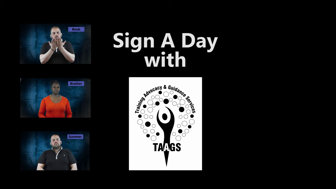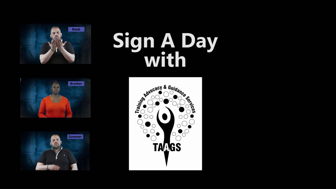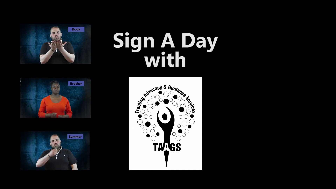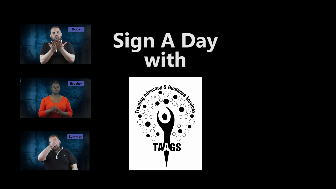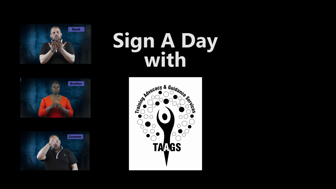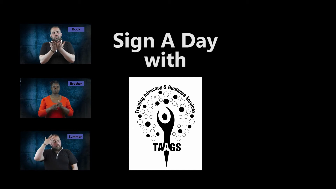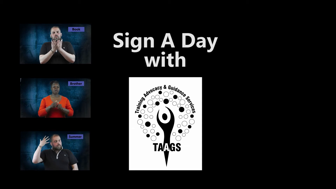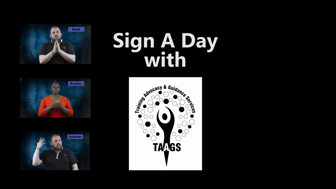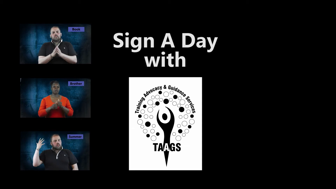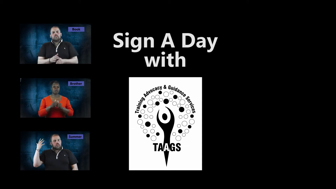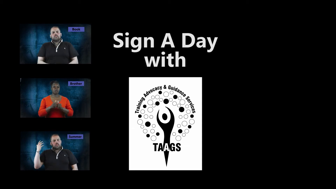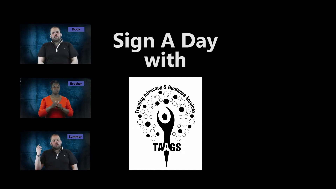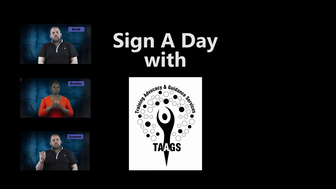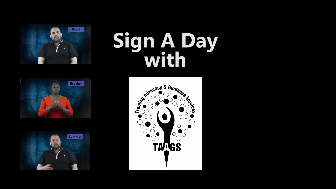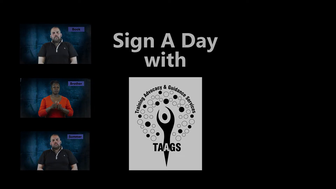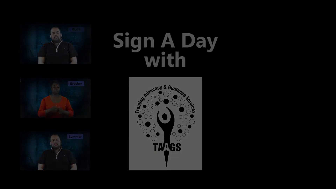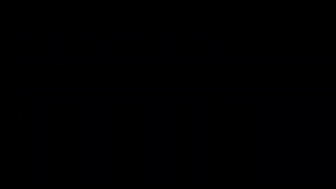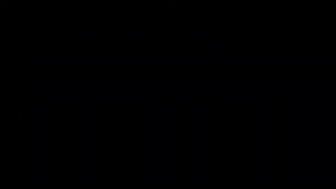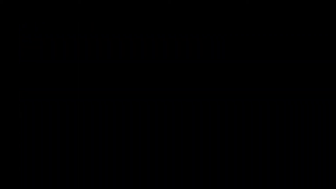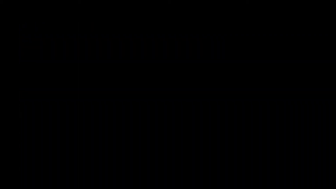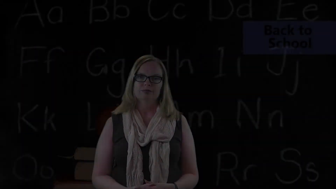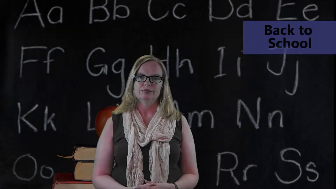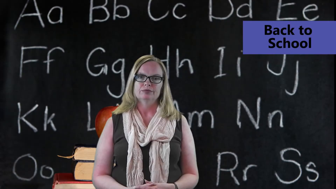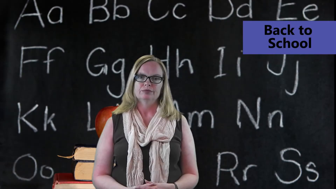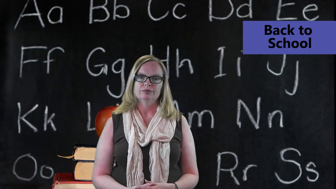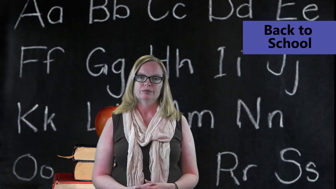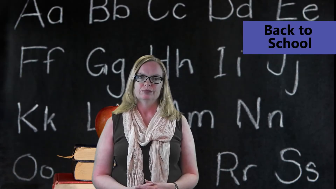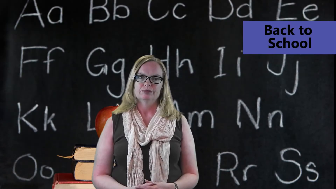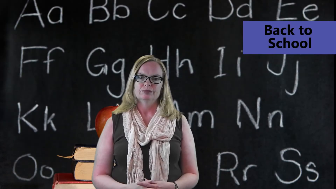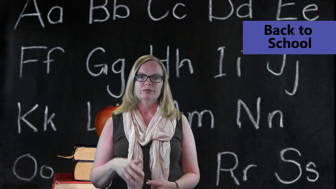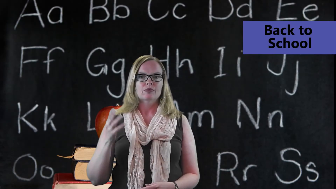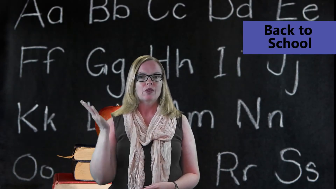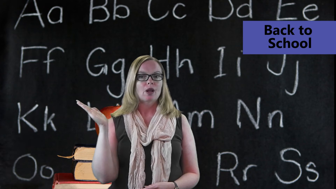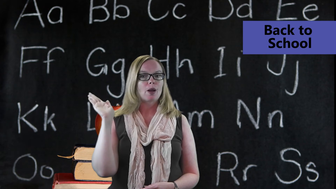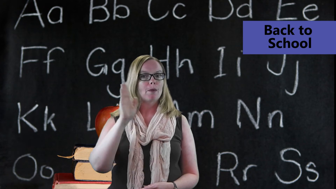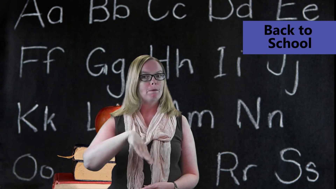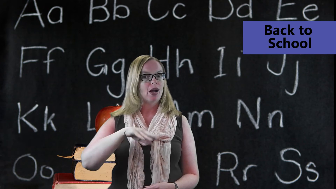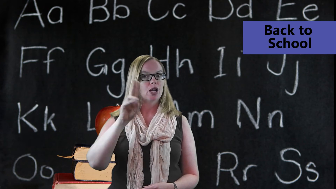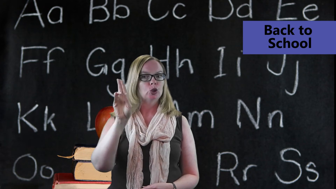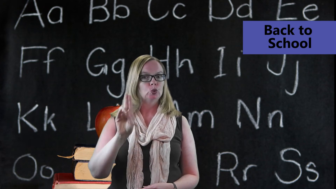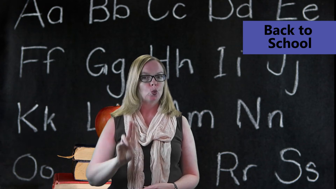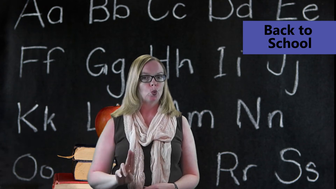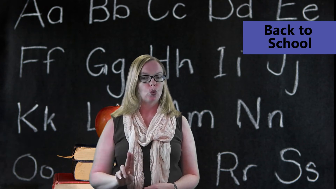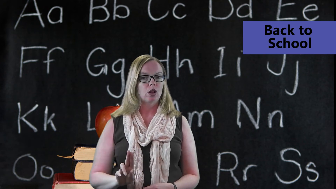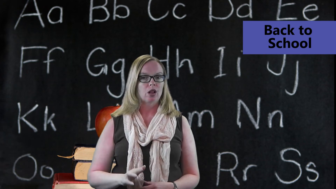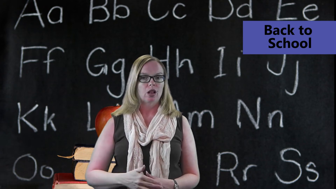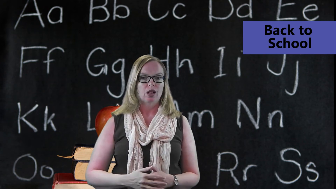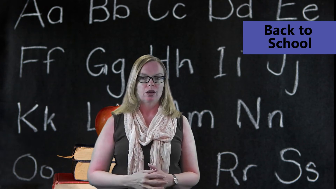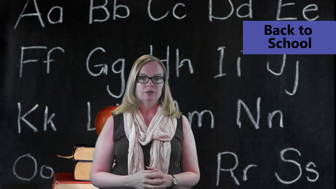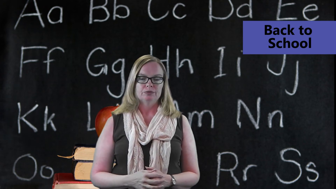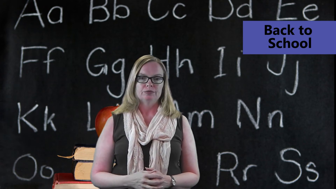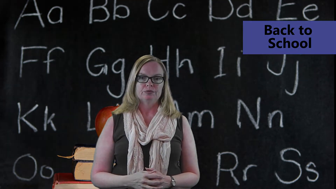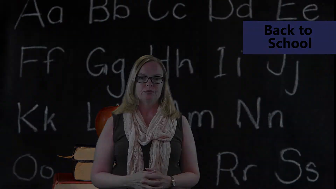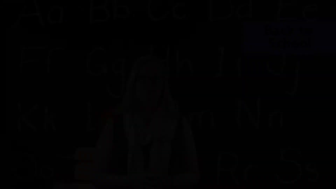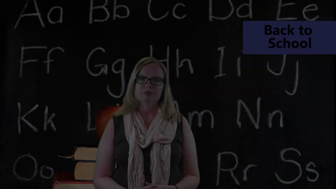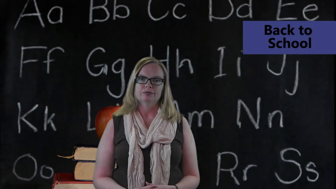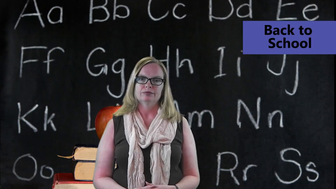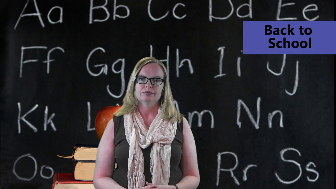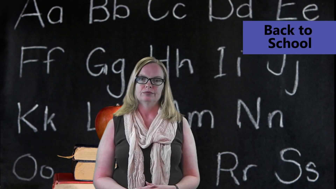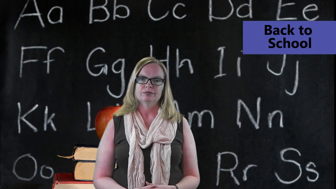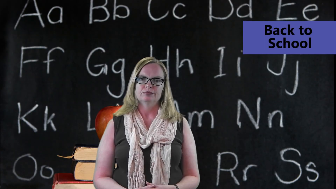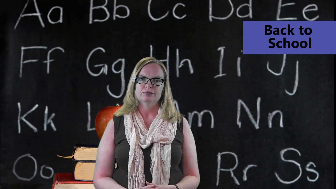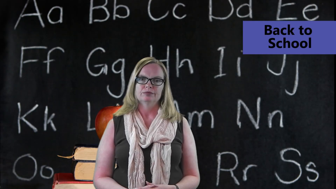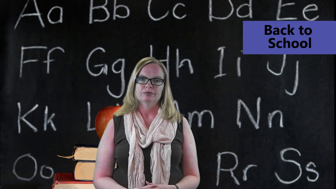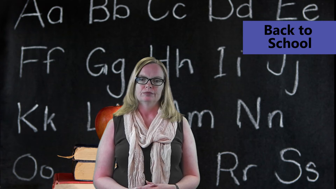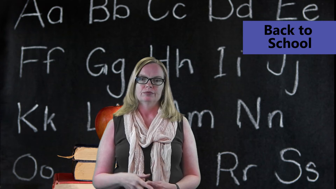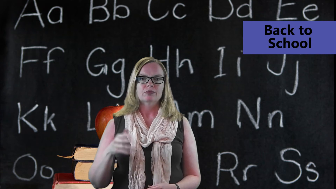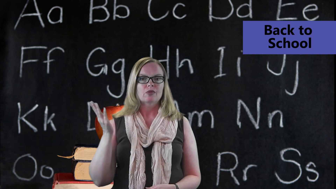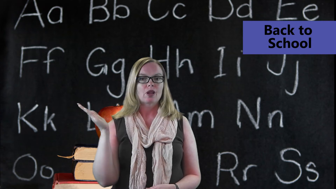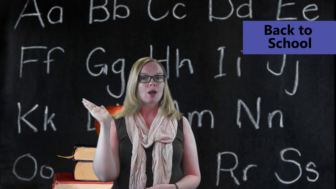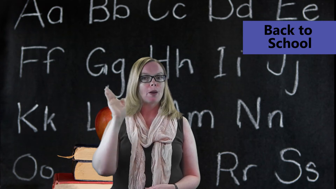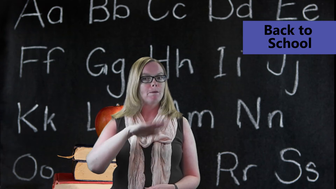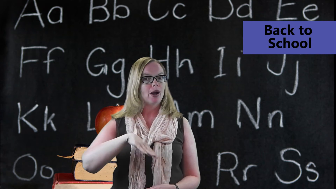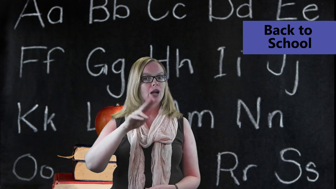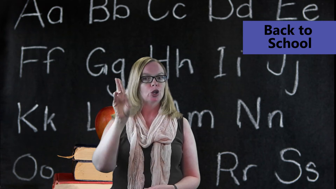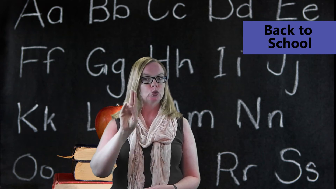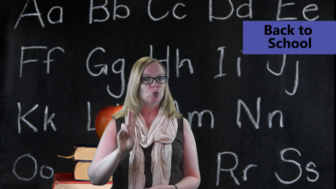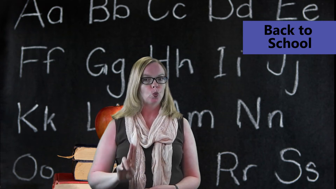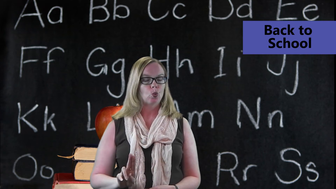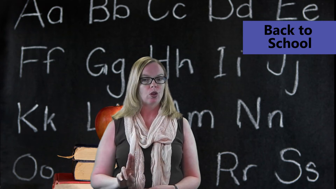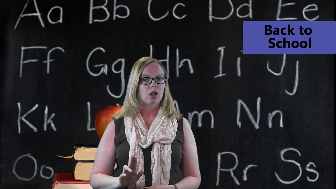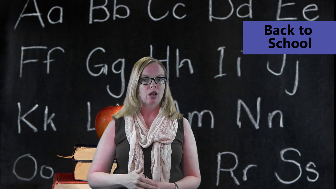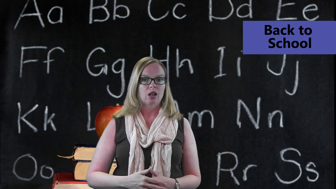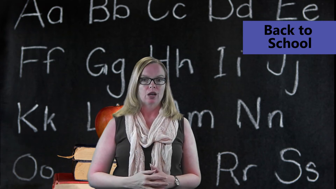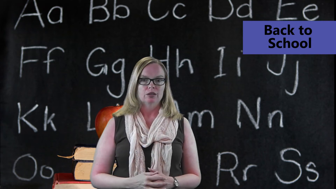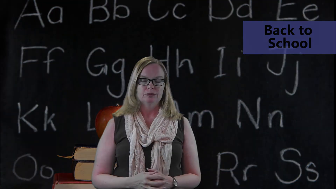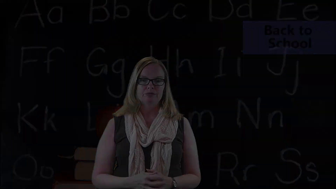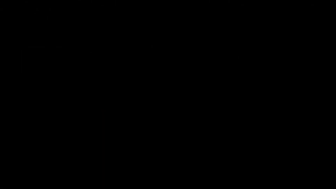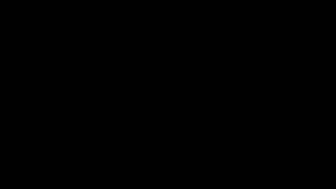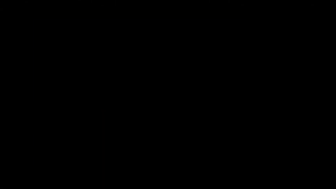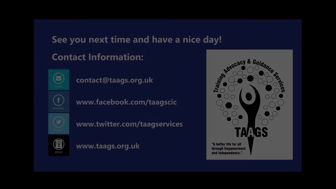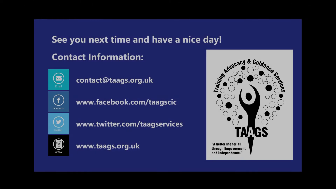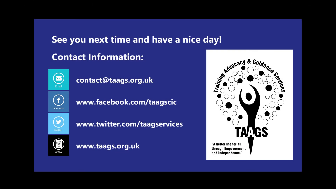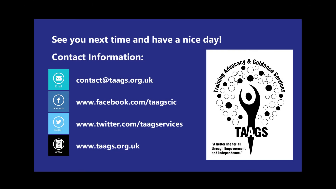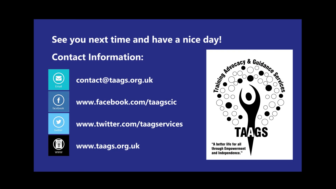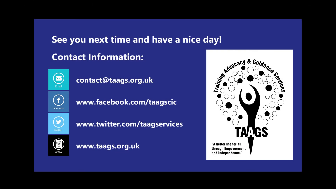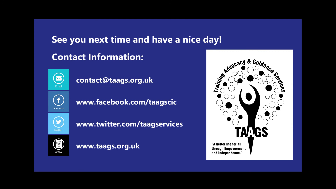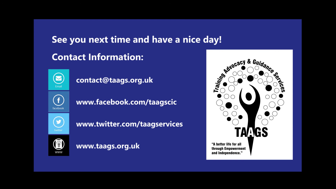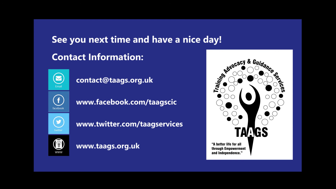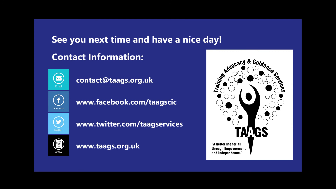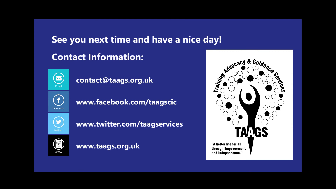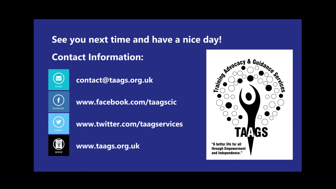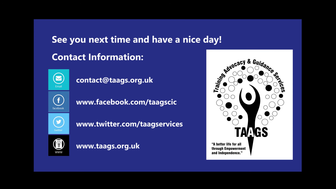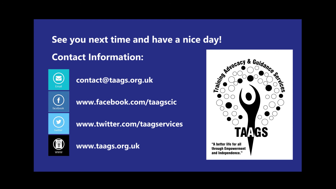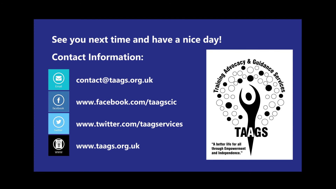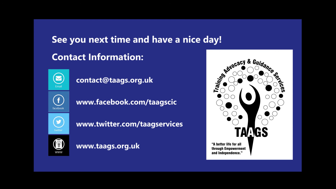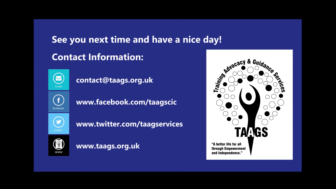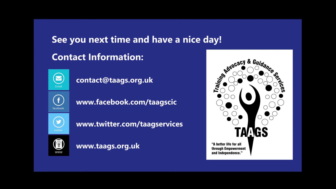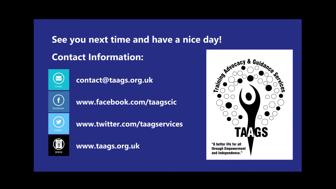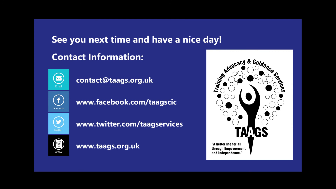Back to School